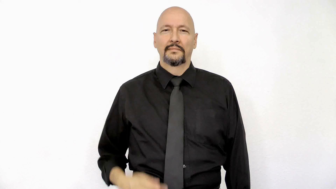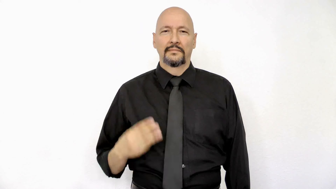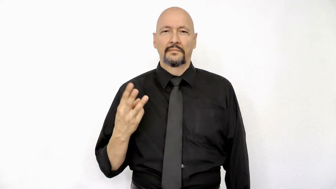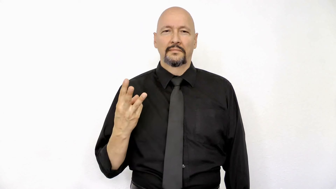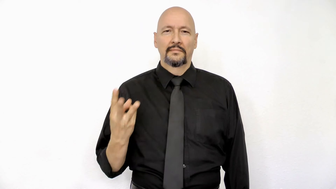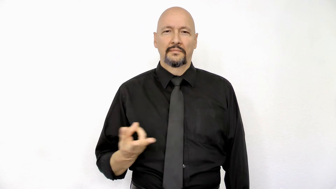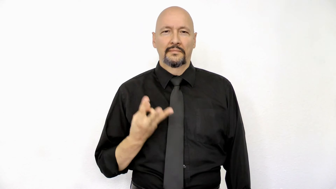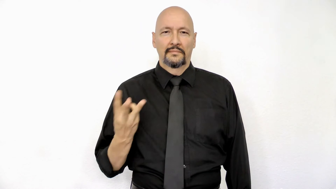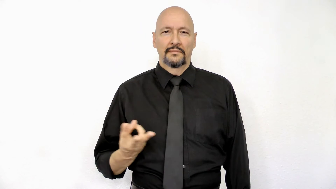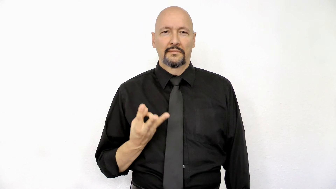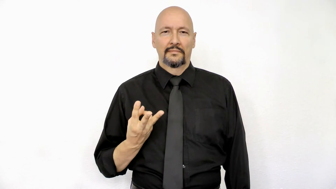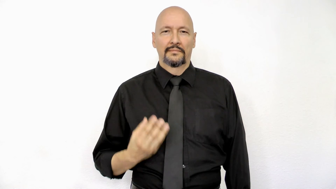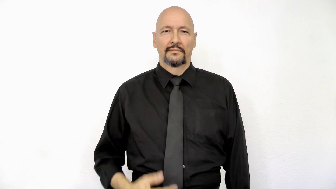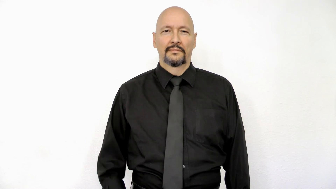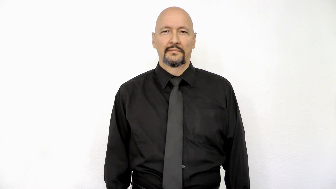wednesday